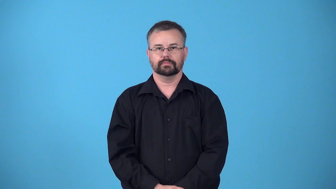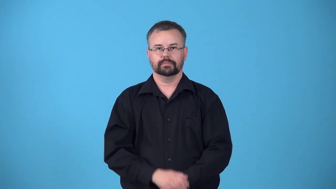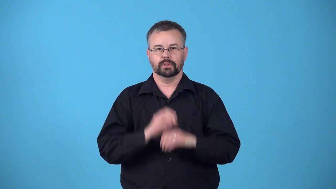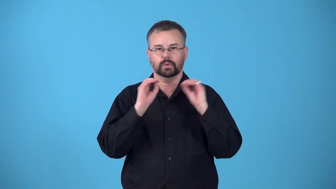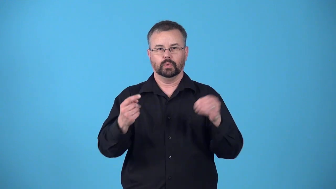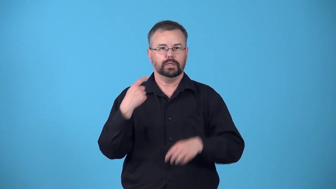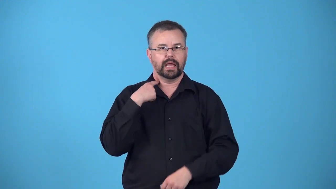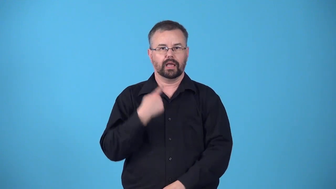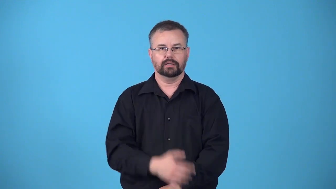neckless